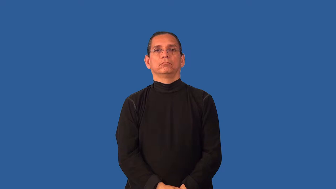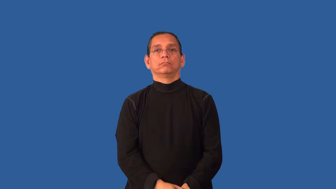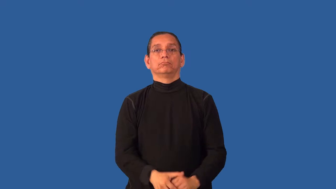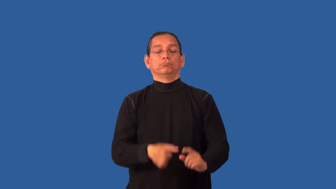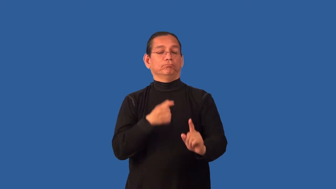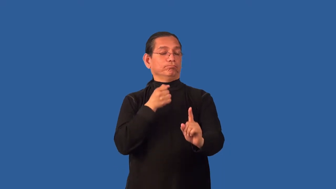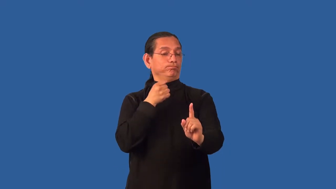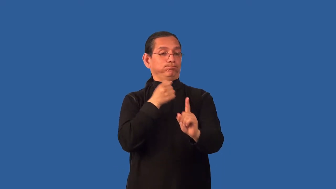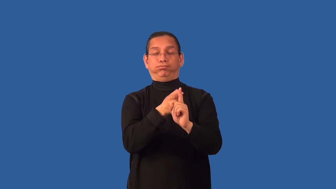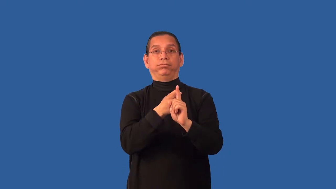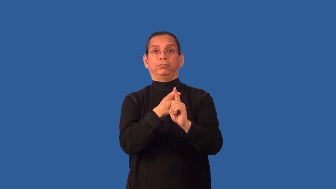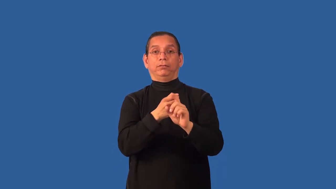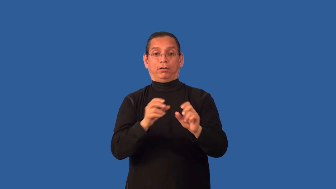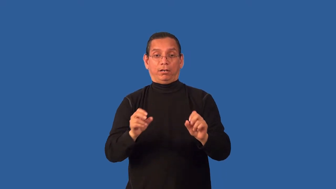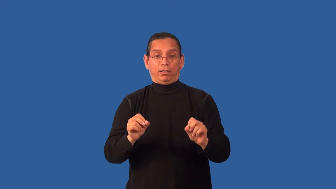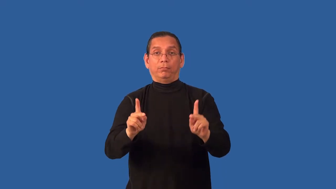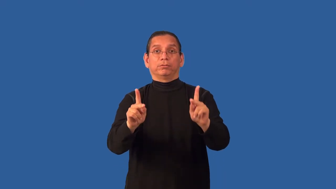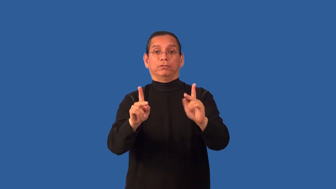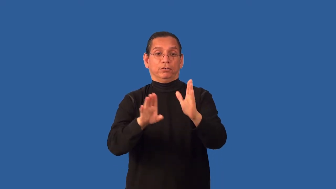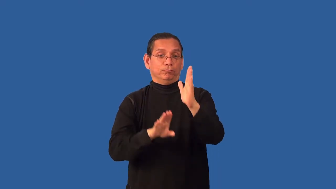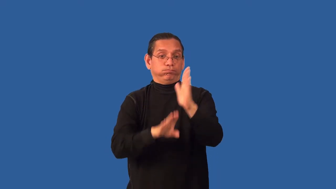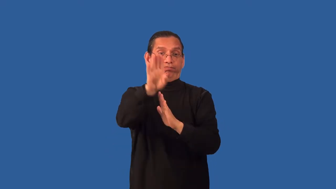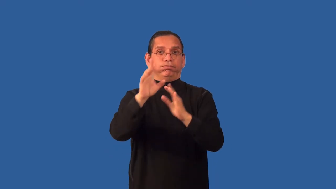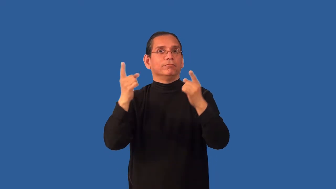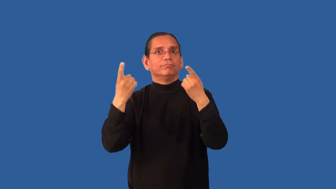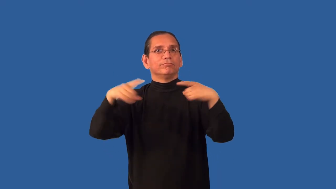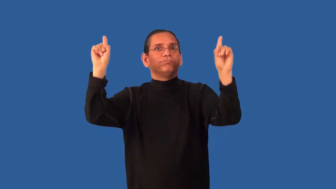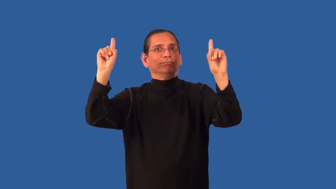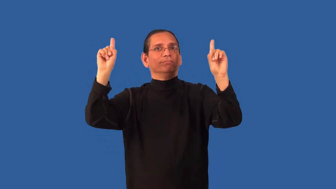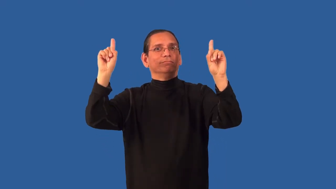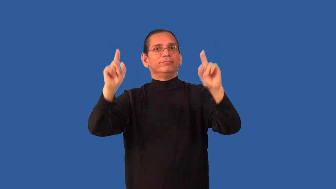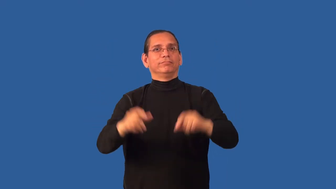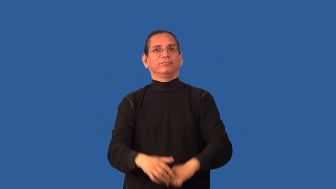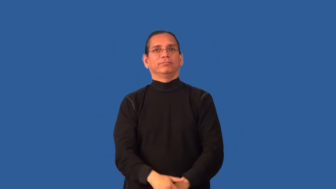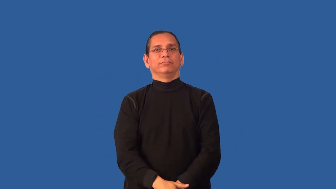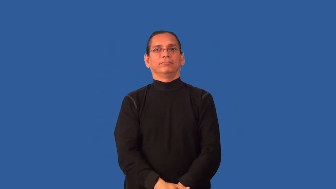break-a clue to help